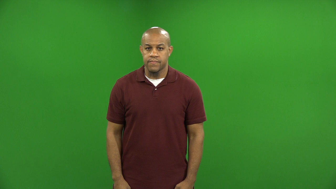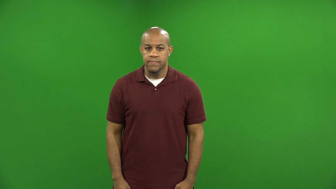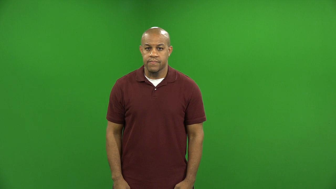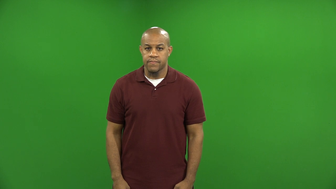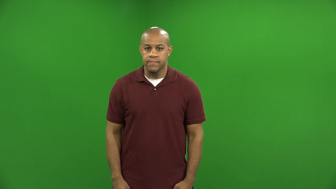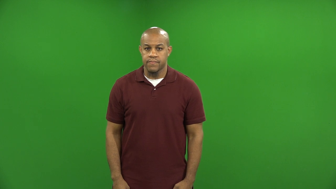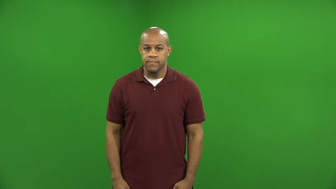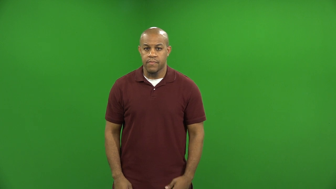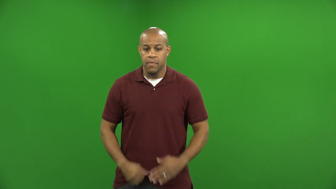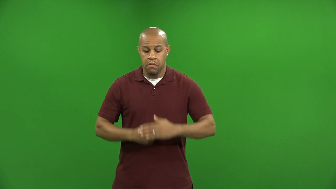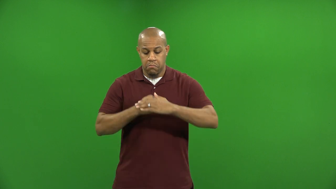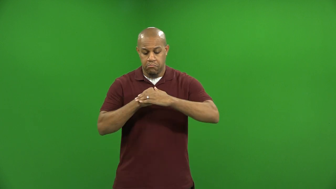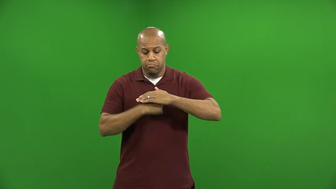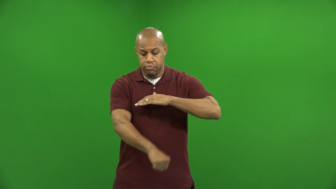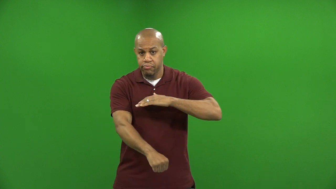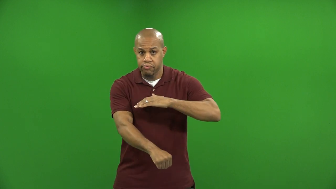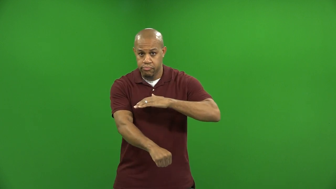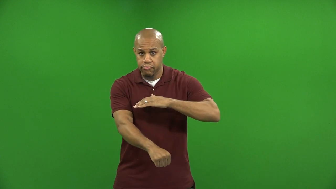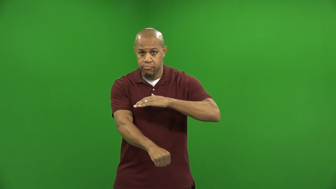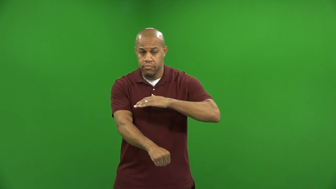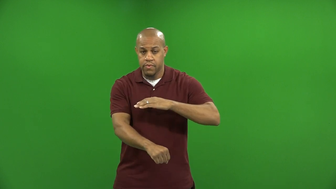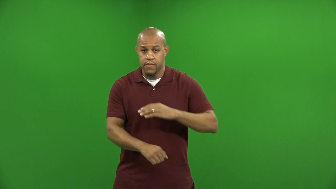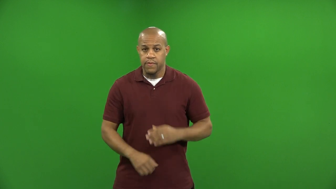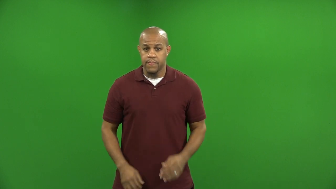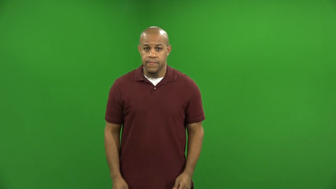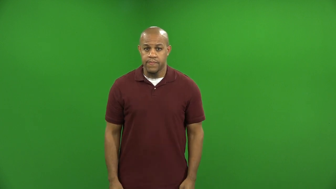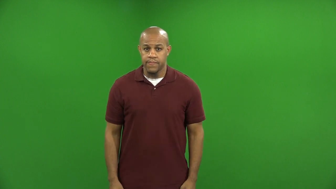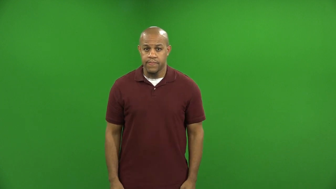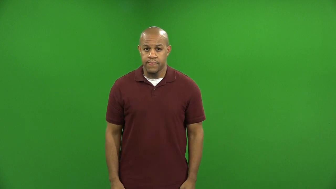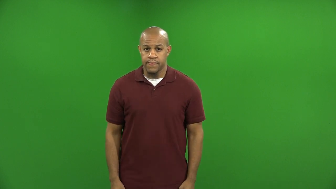Fumble